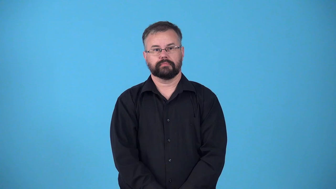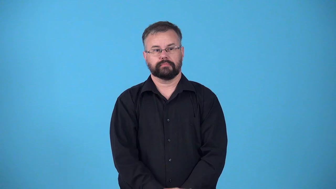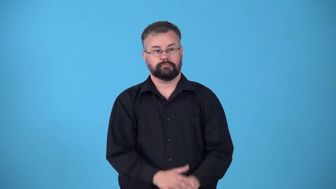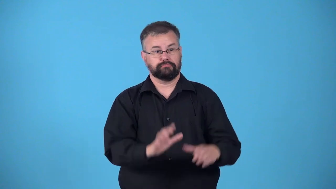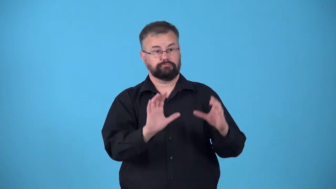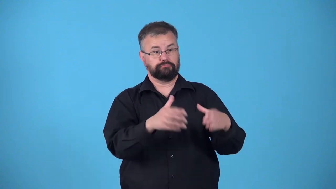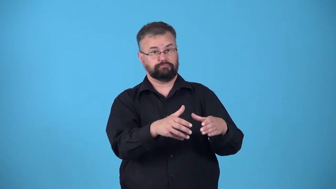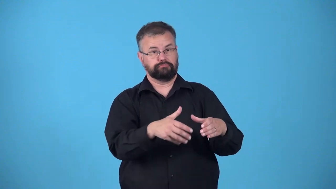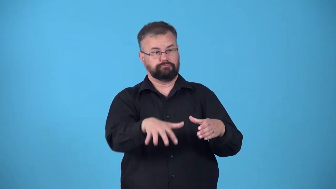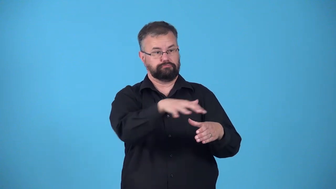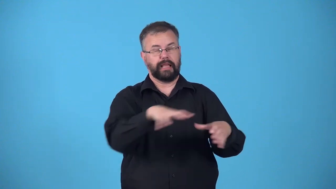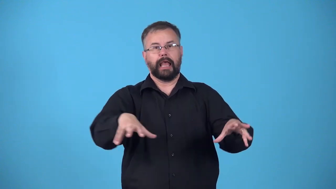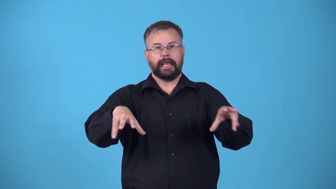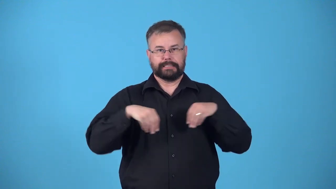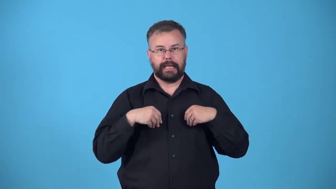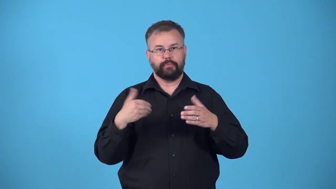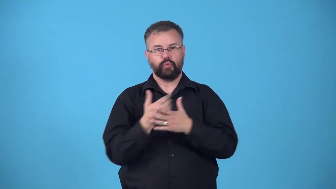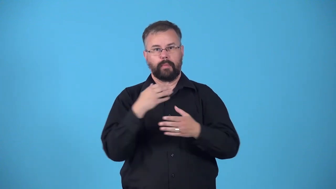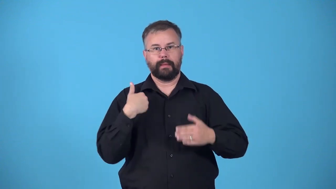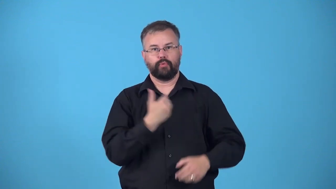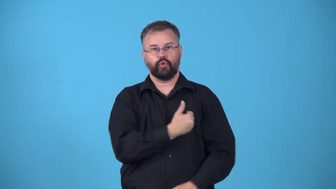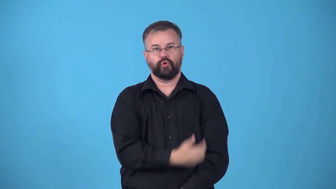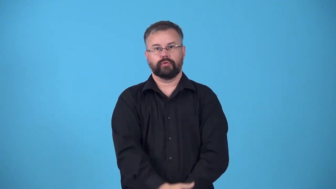get in